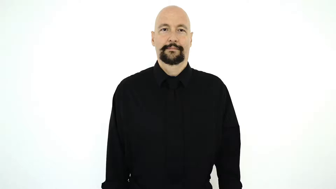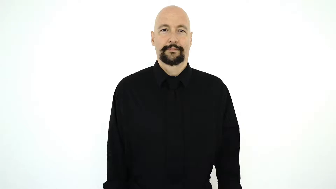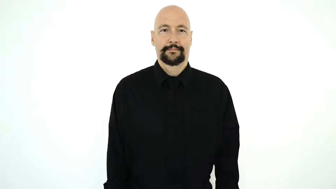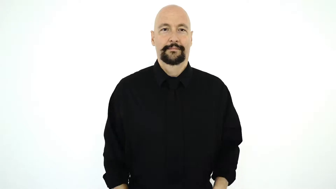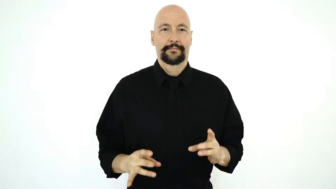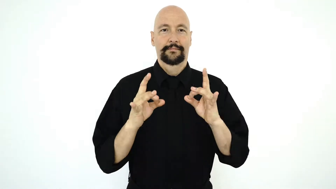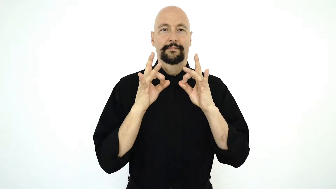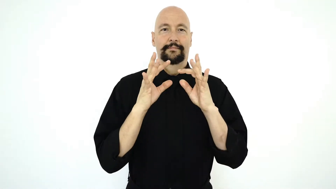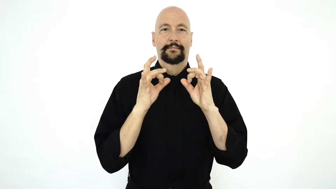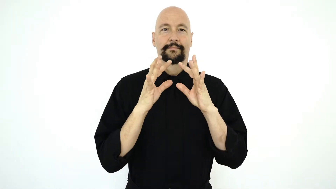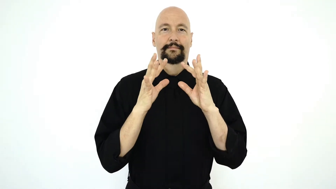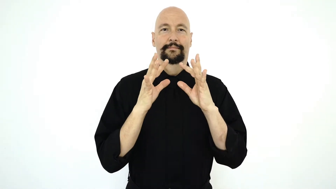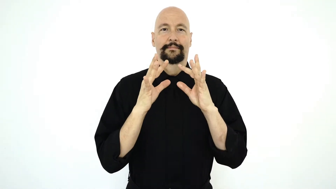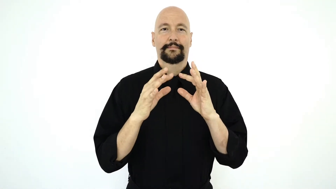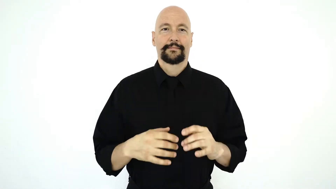STARBUCKS